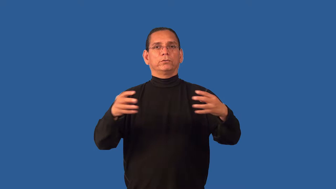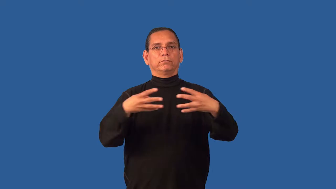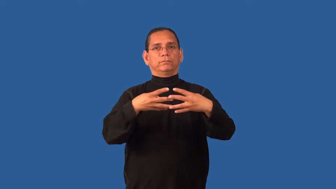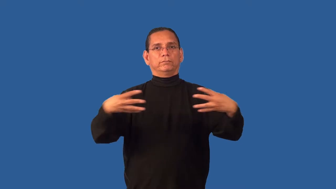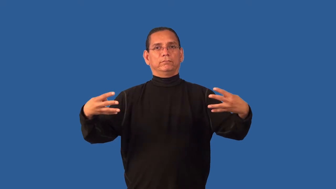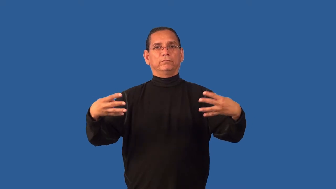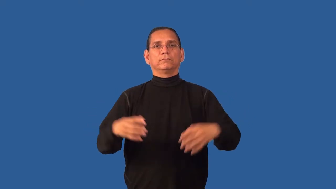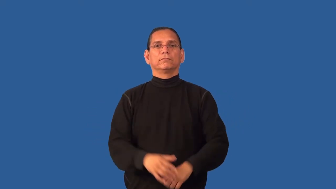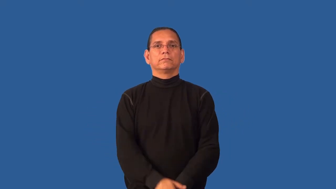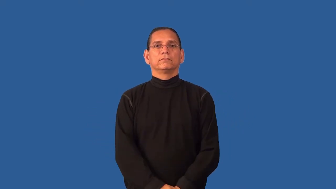net